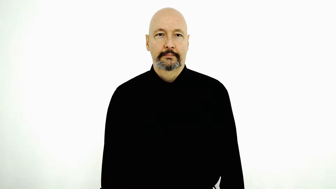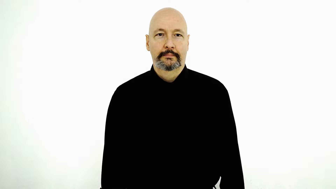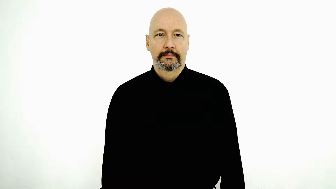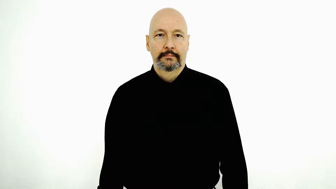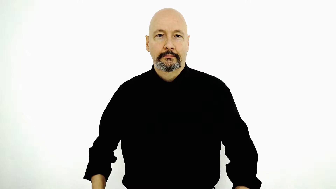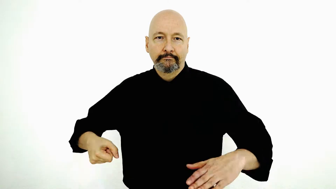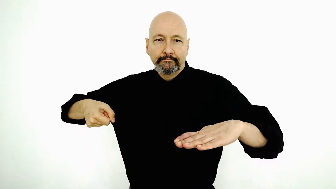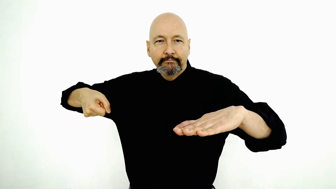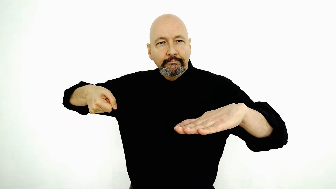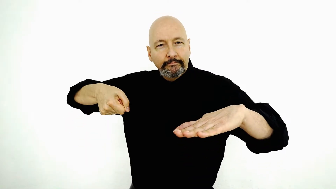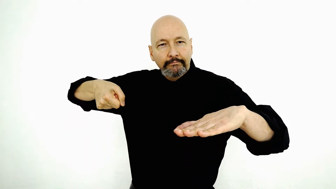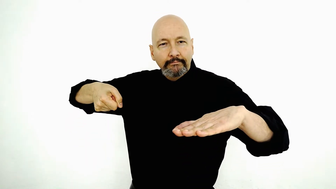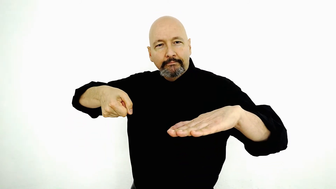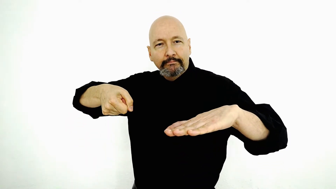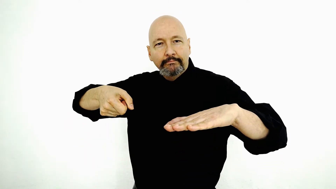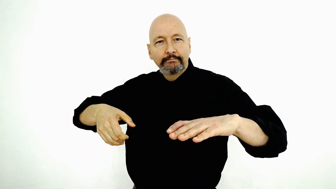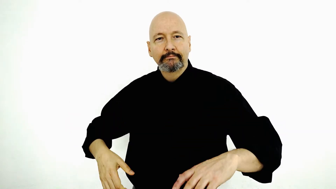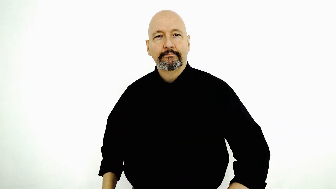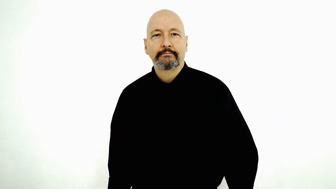POOL-[game-of-pool]